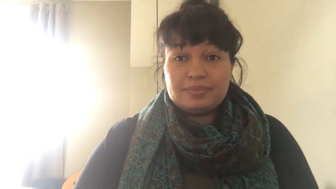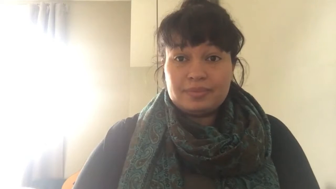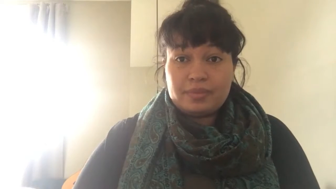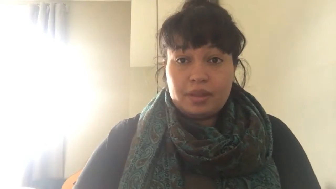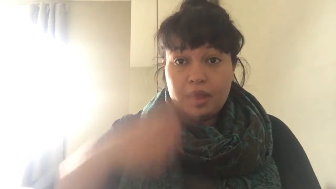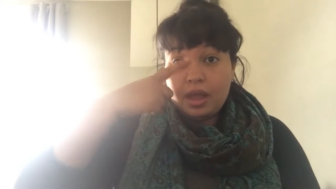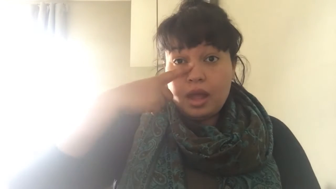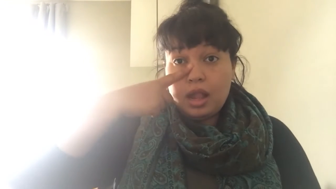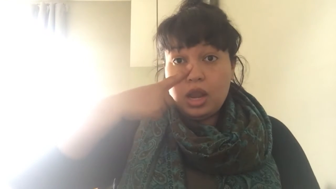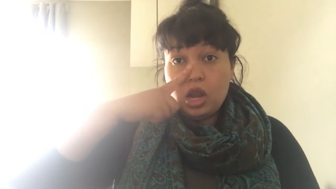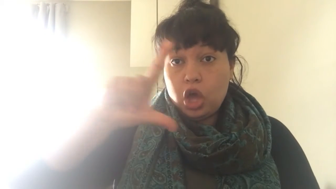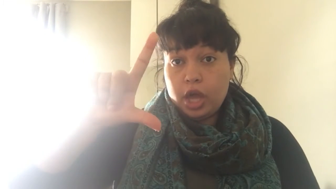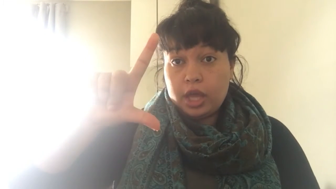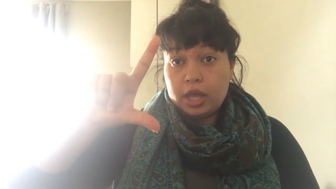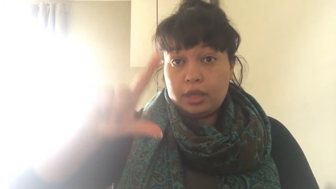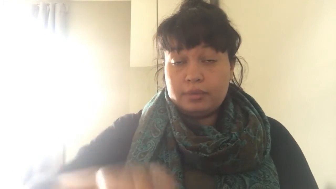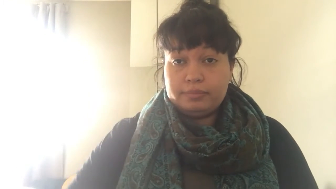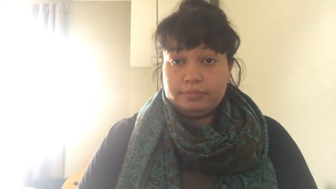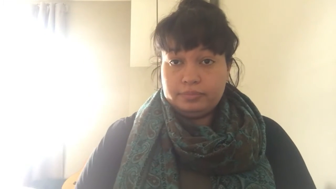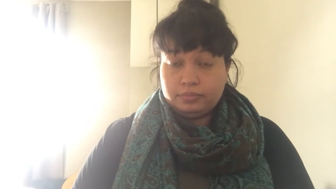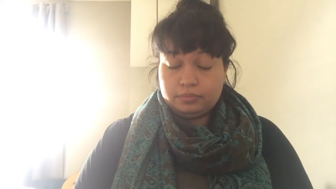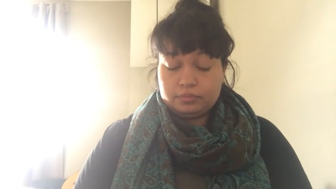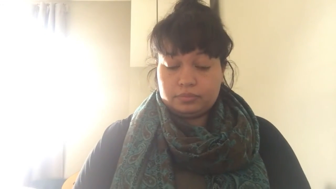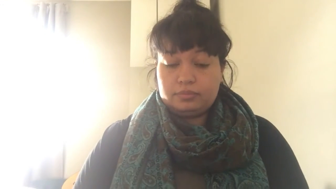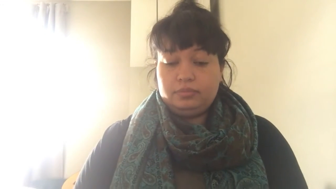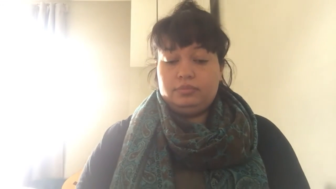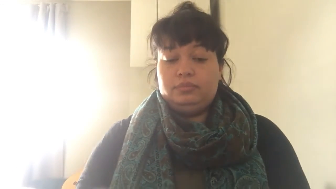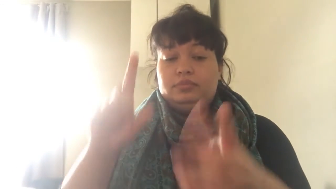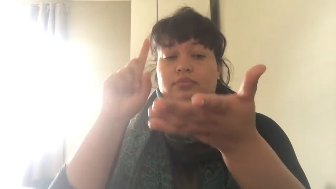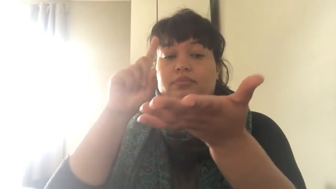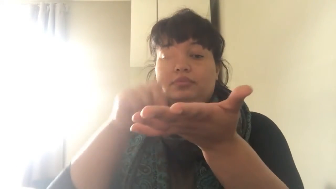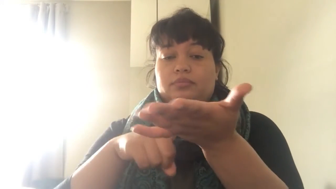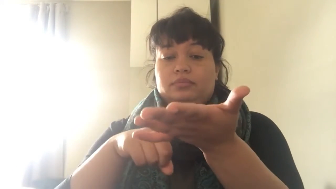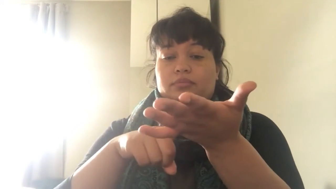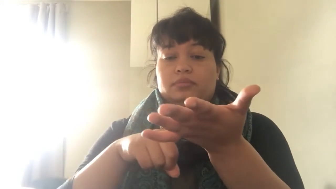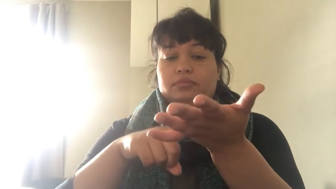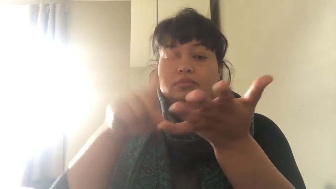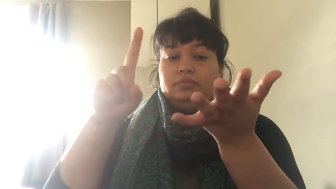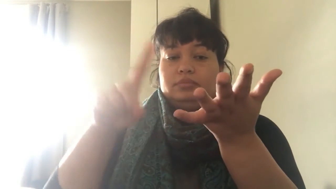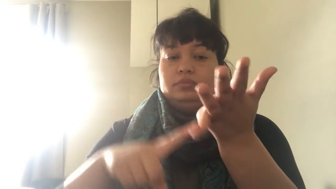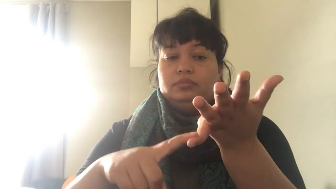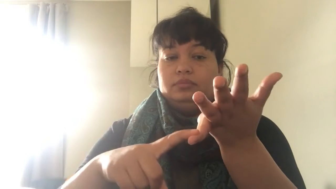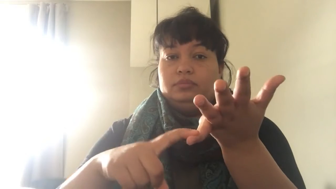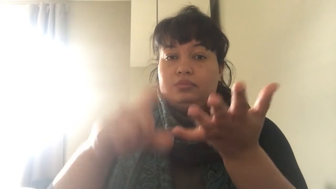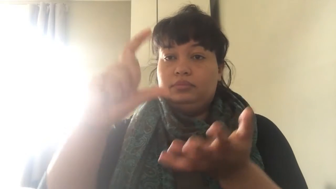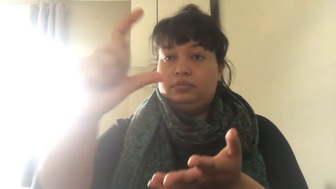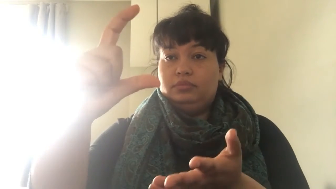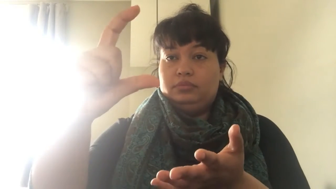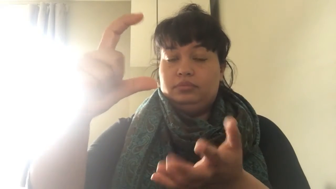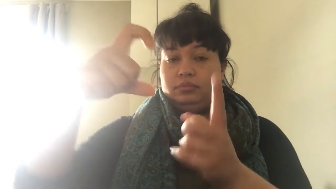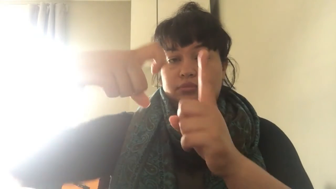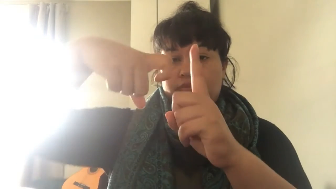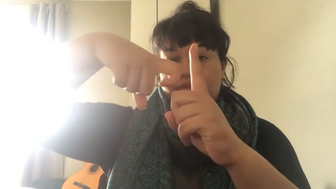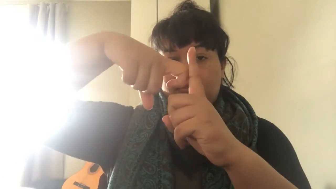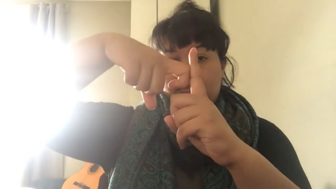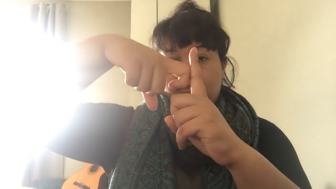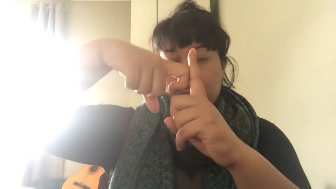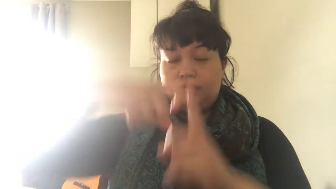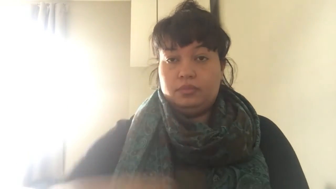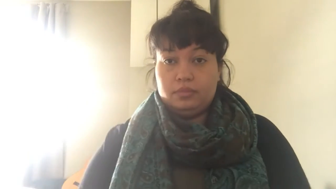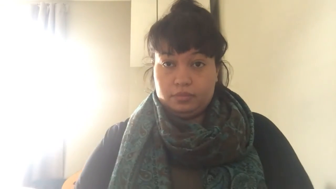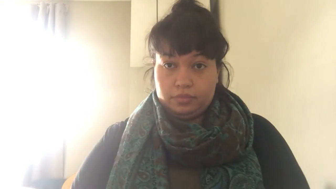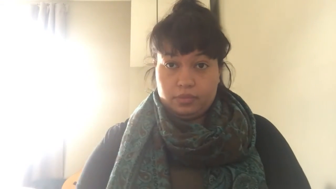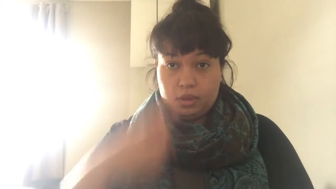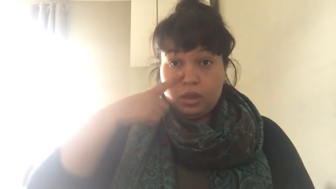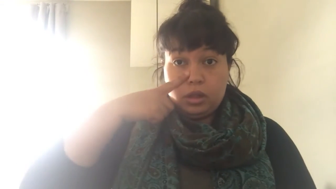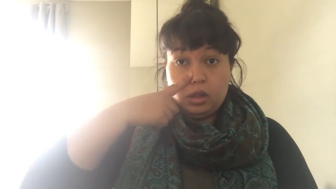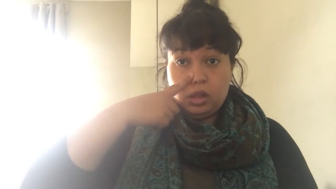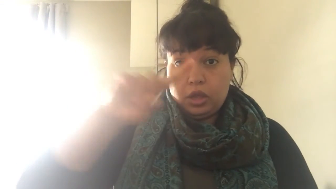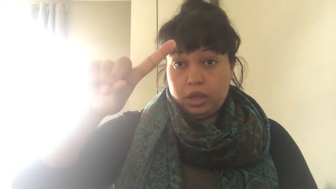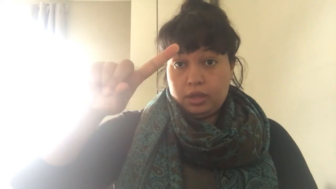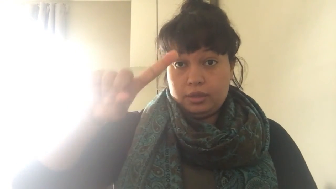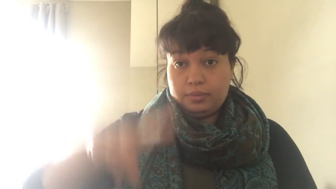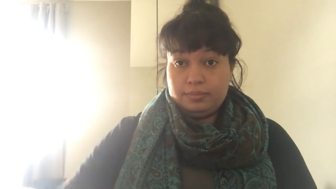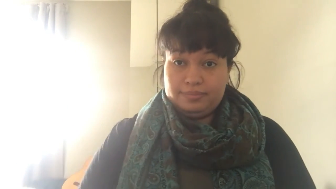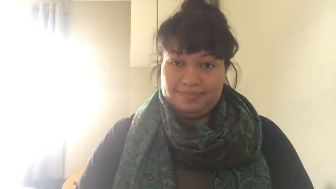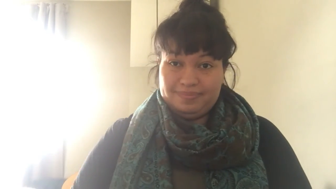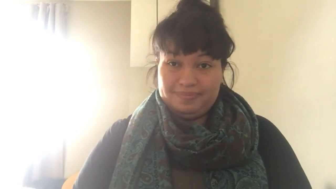Luck